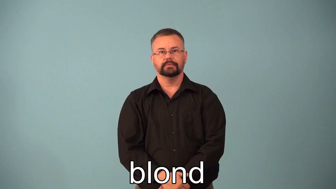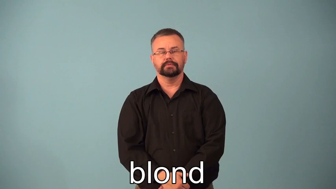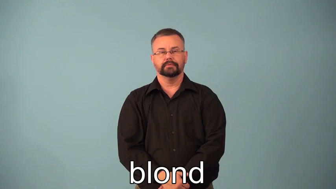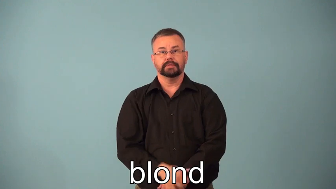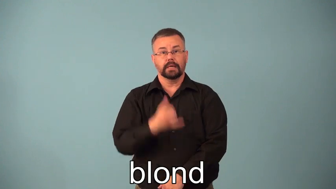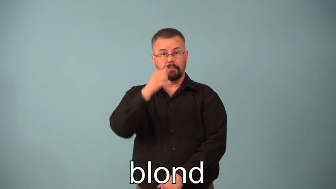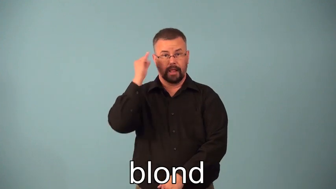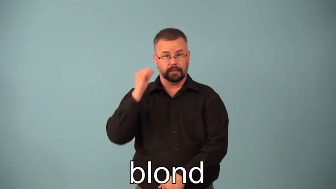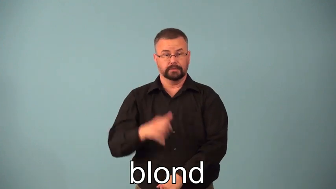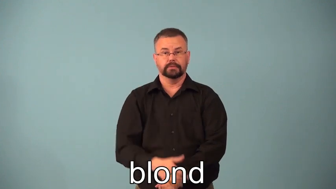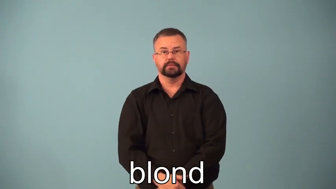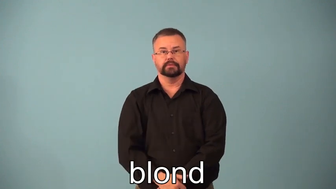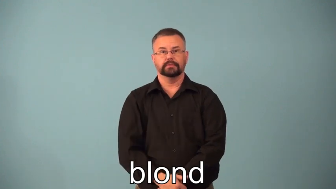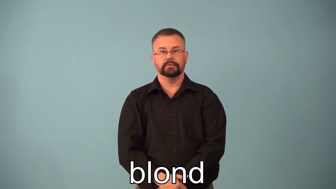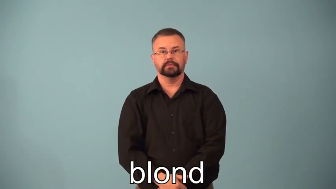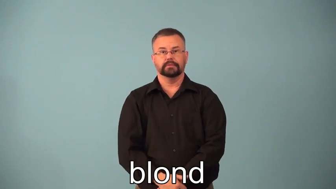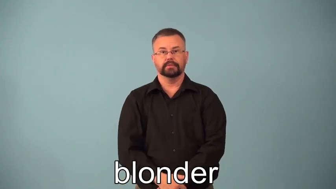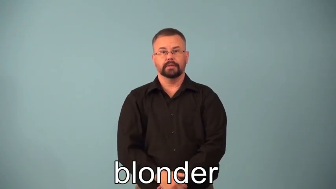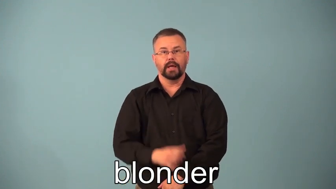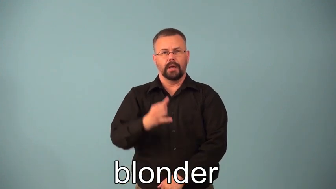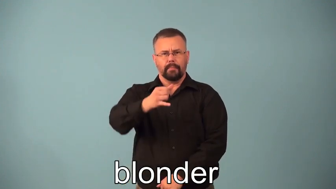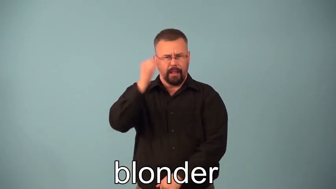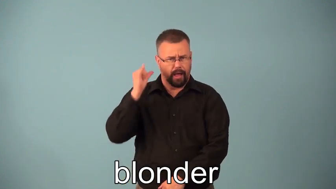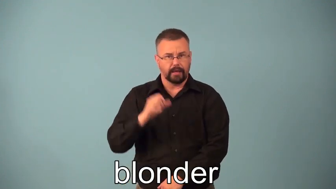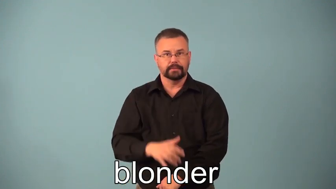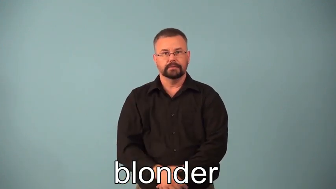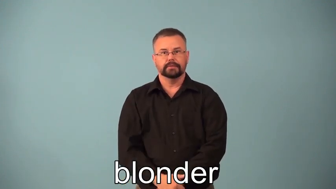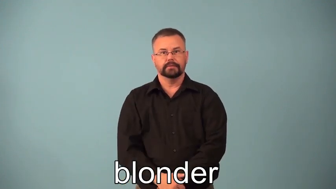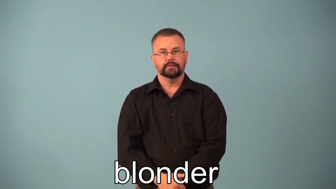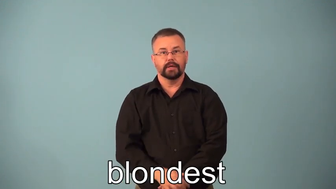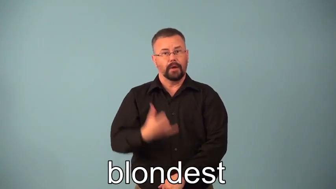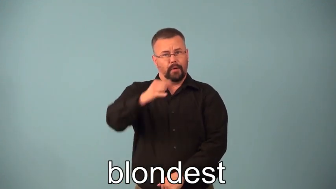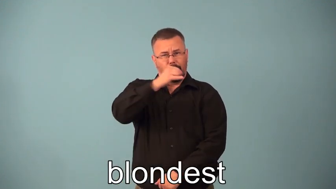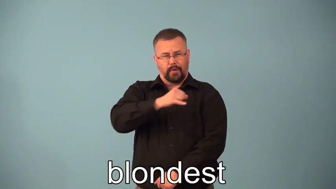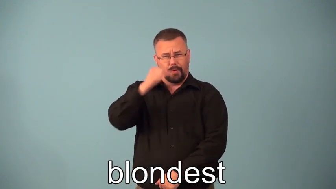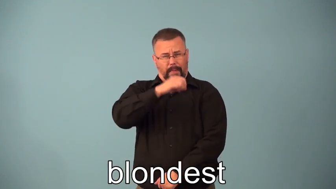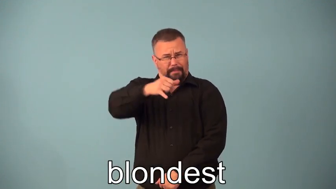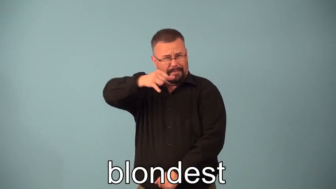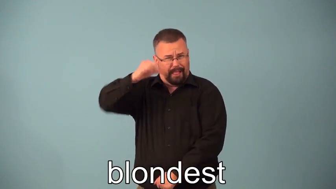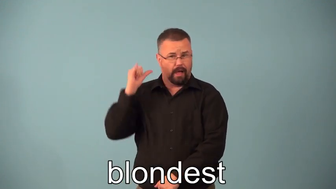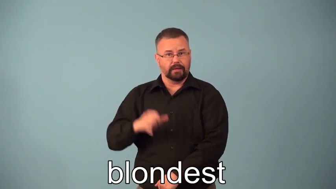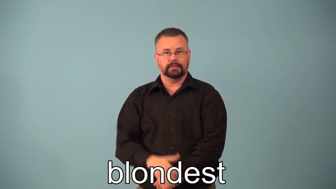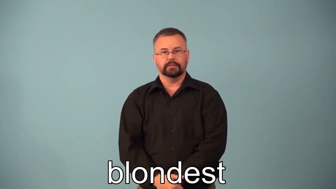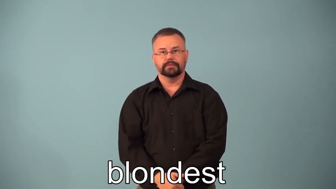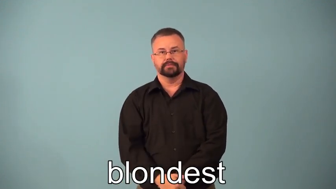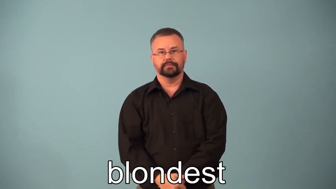blonder,blondest